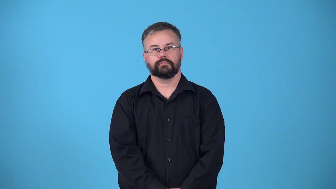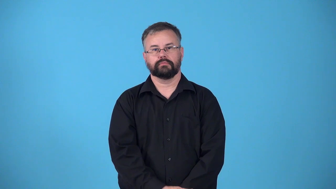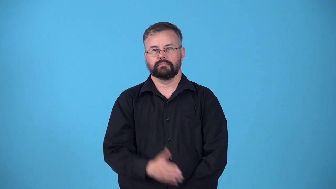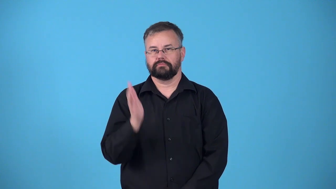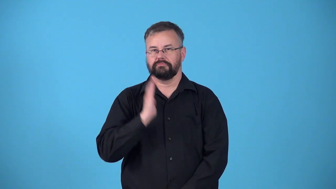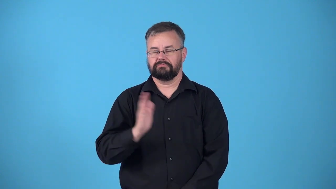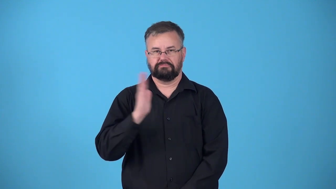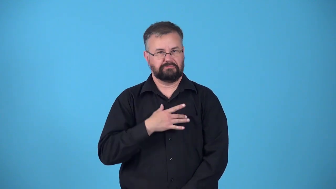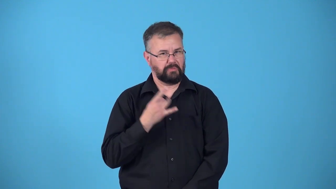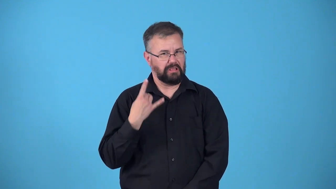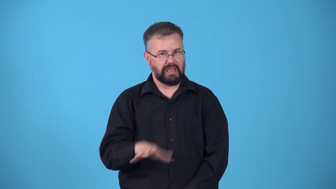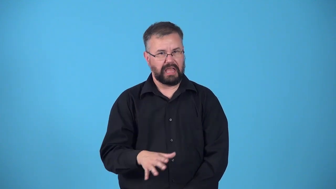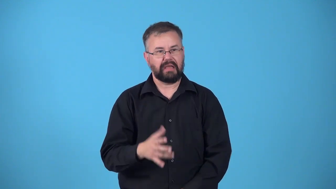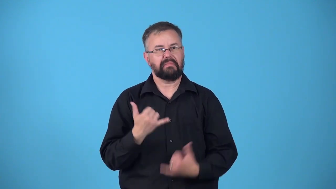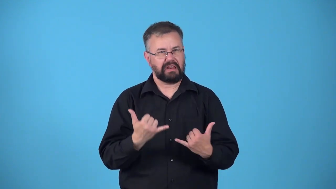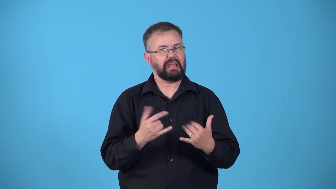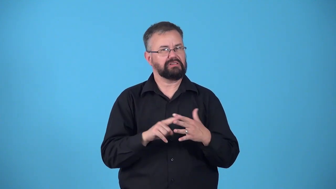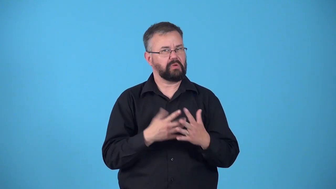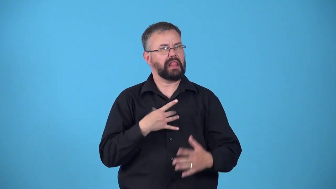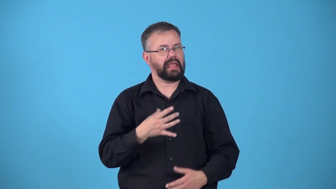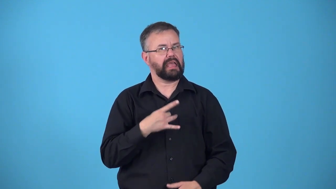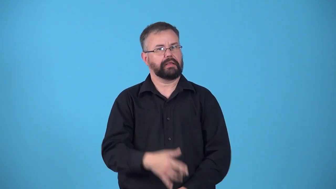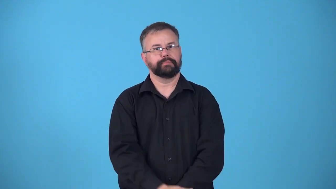grow on, grow upon